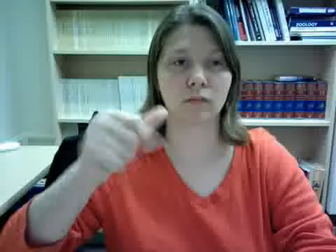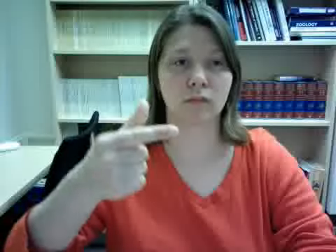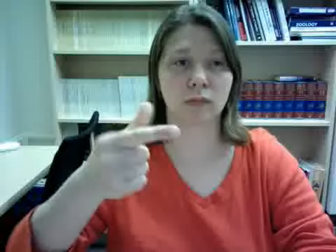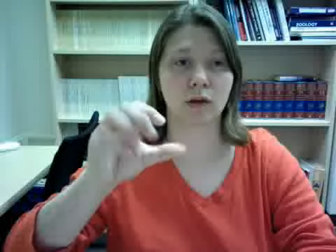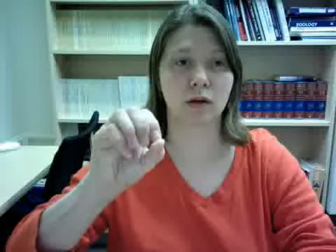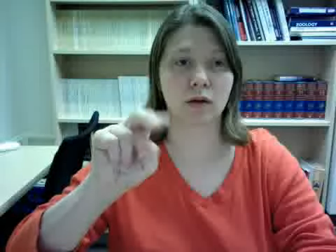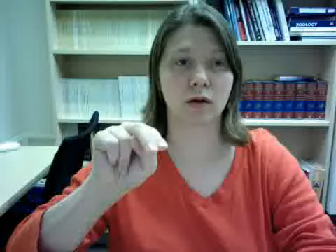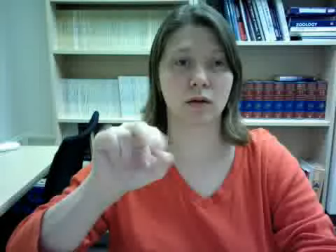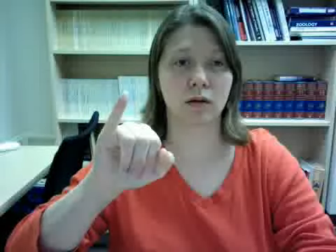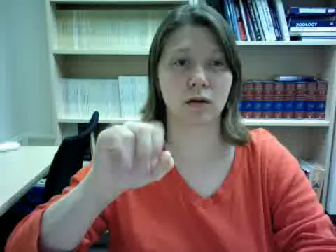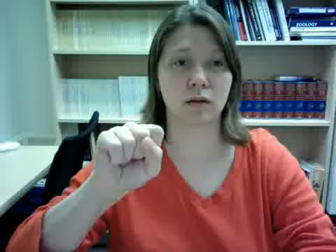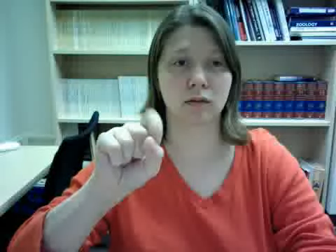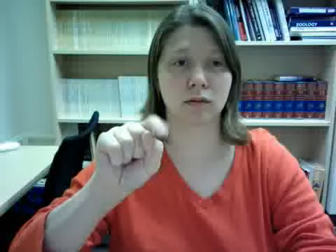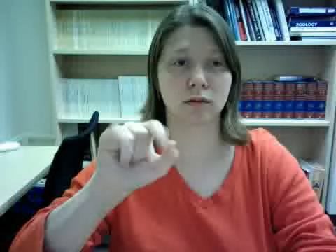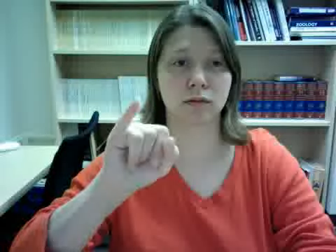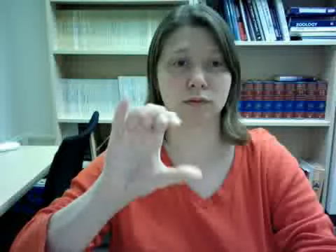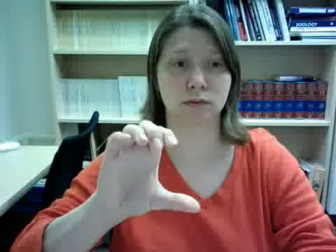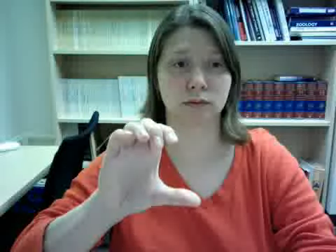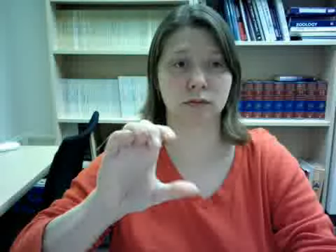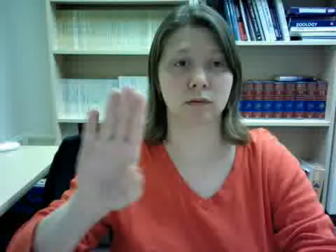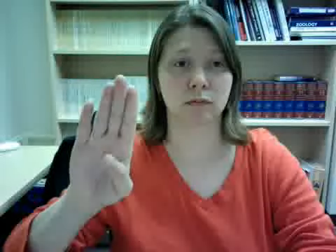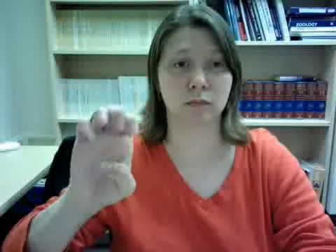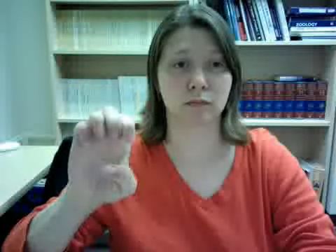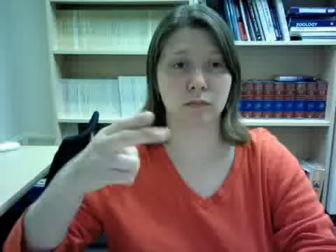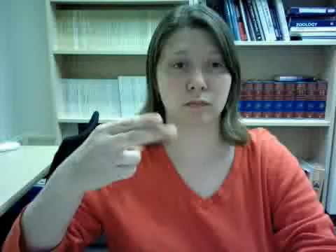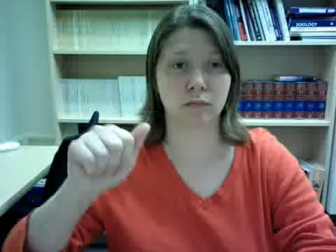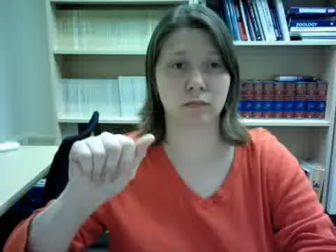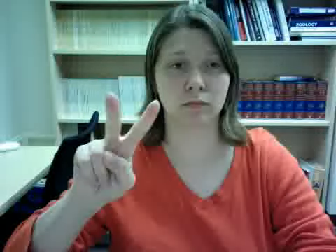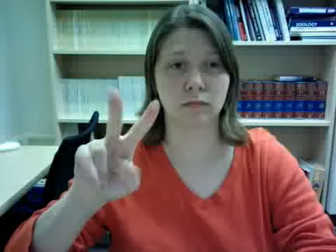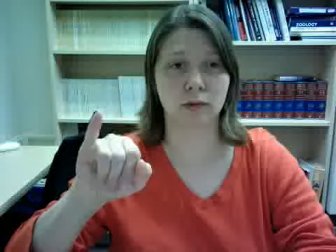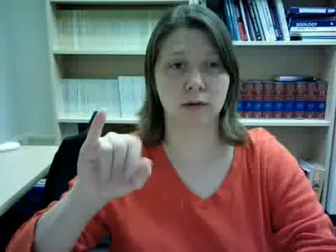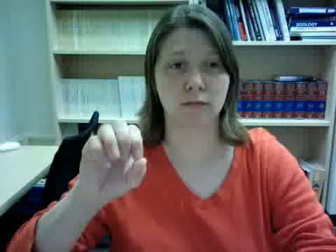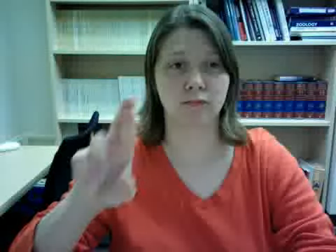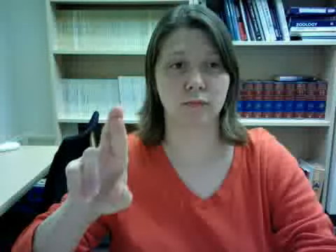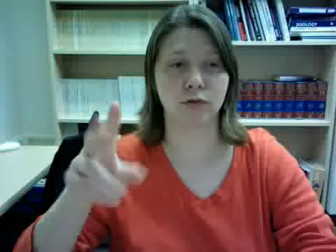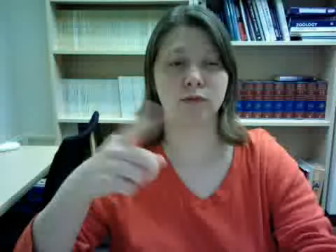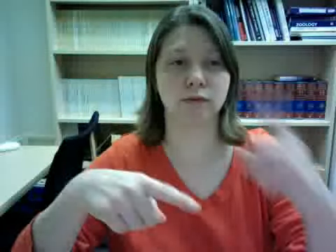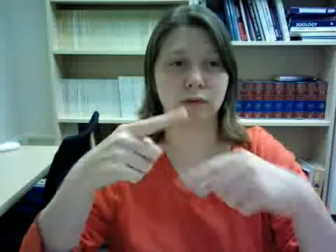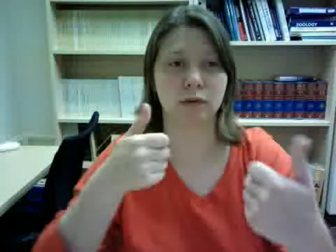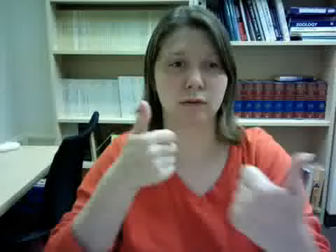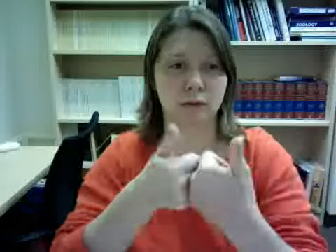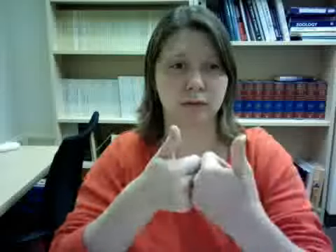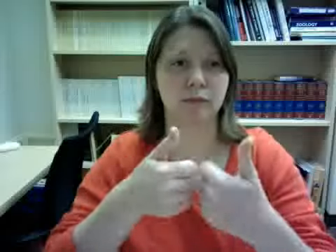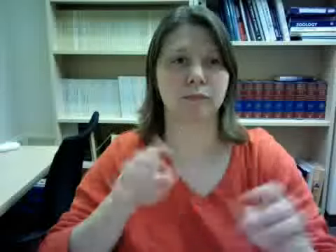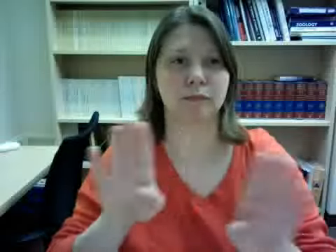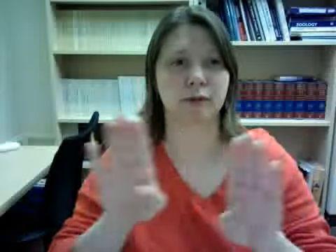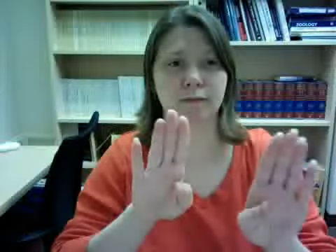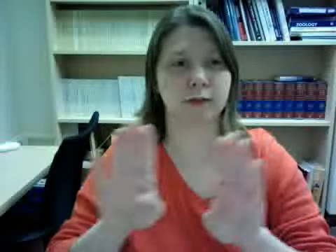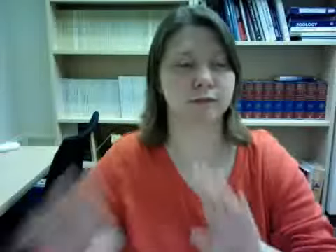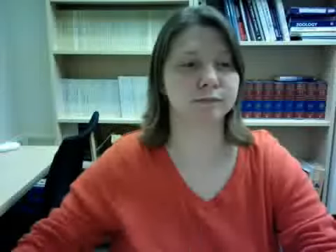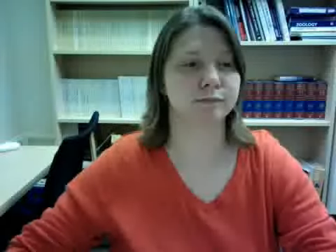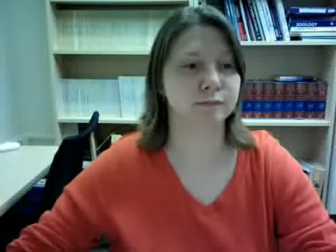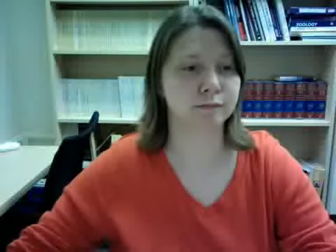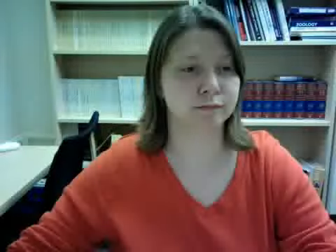Agonistic Behavior